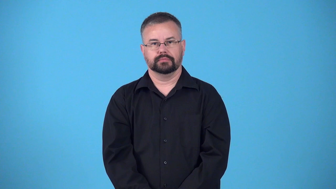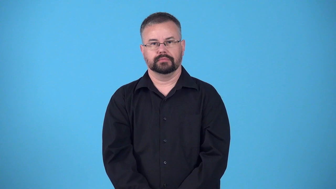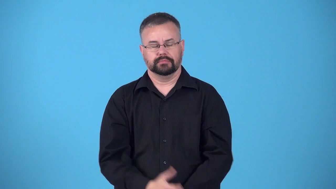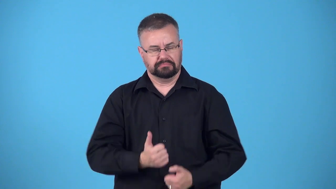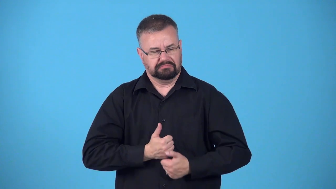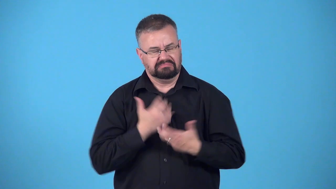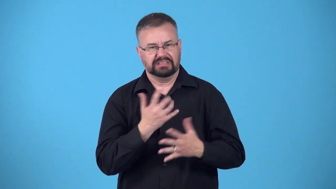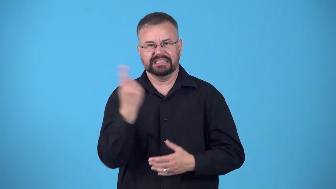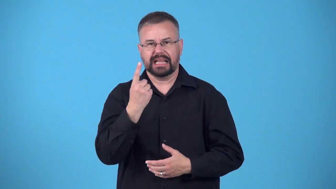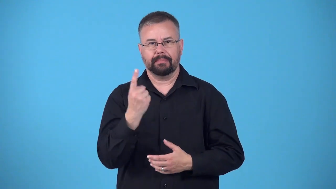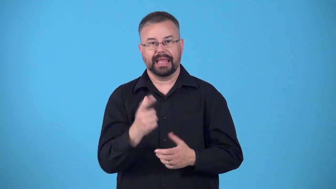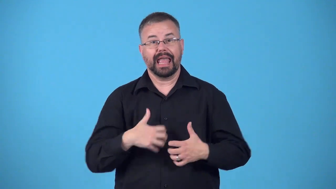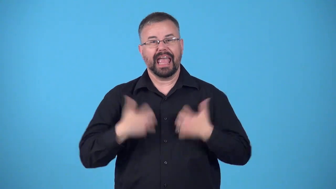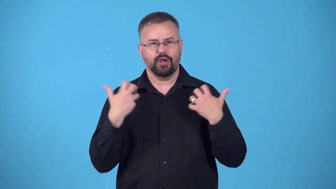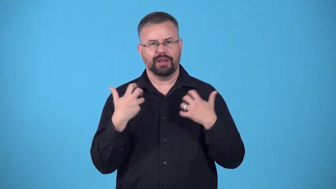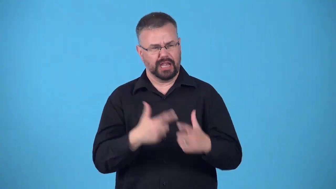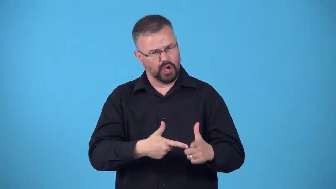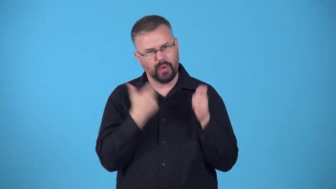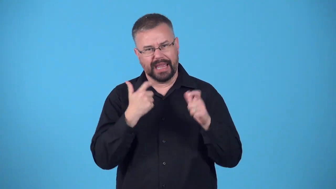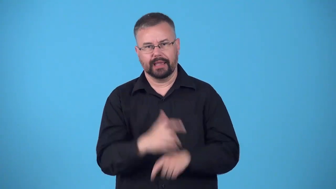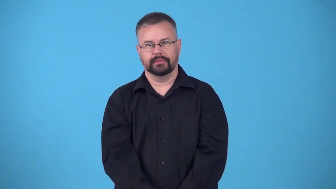spit out, spit